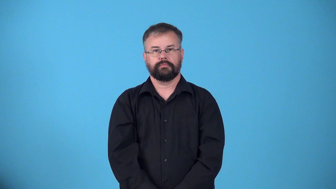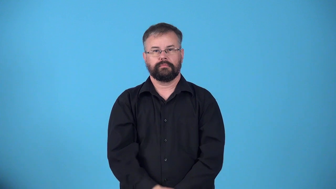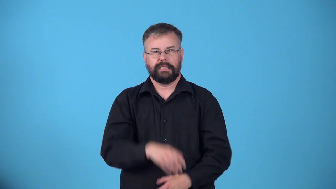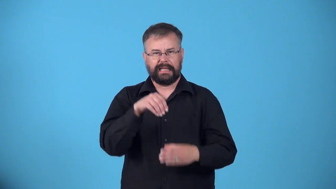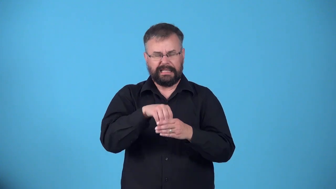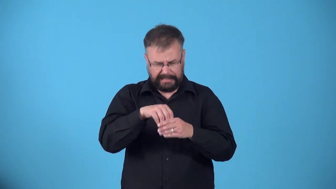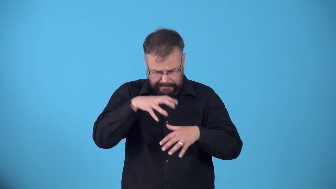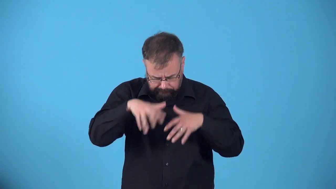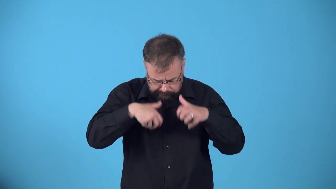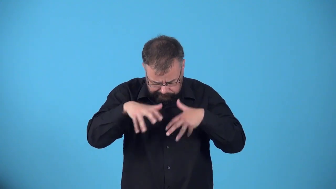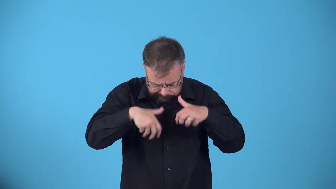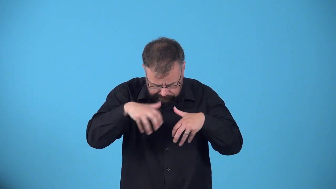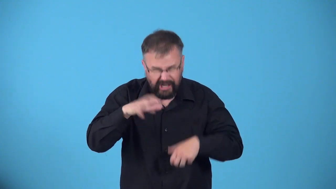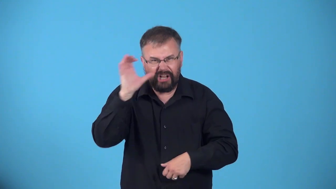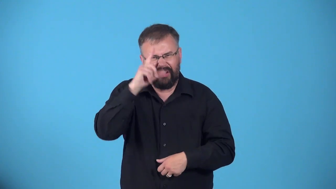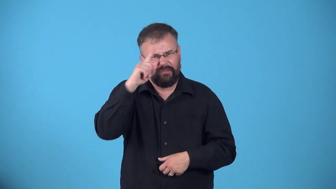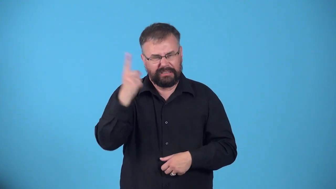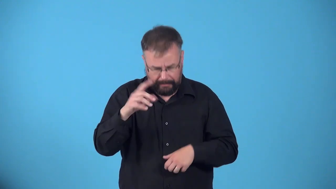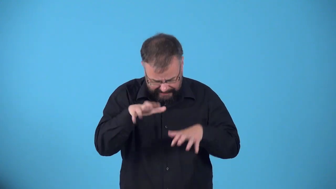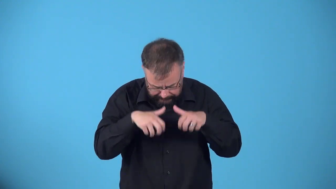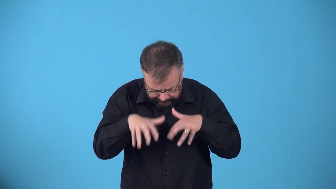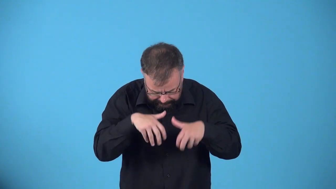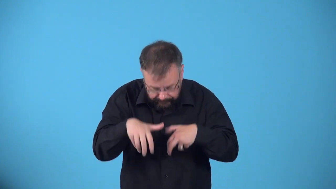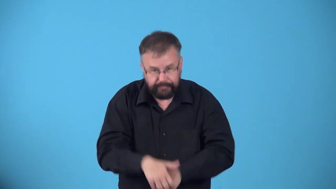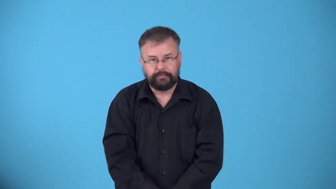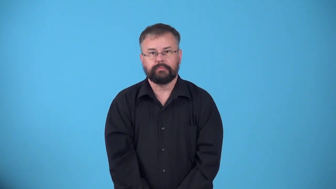look through, go through